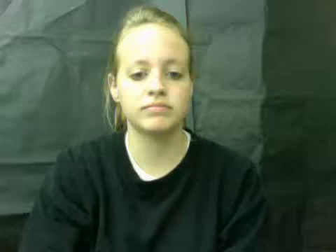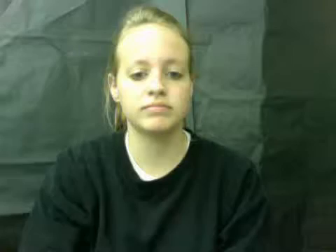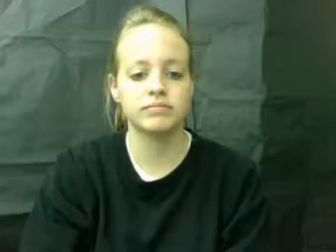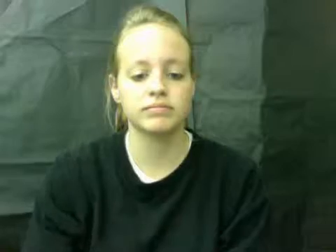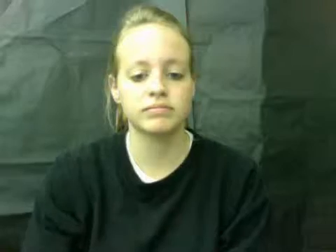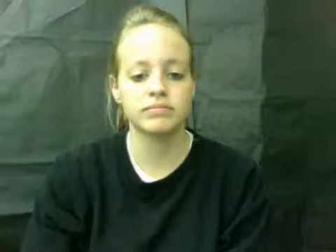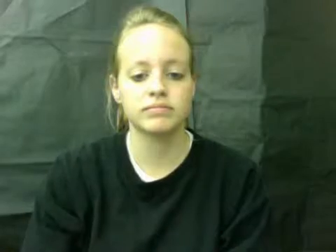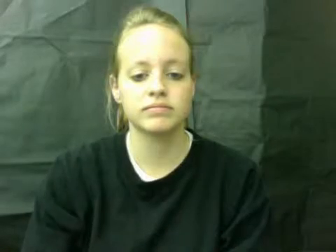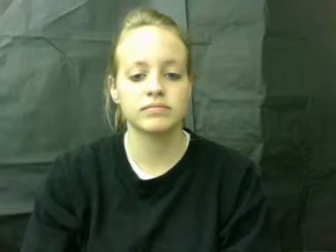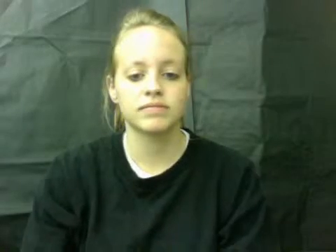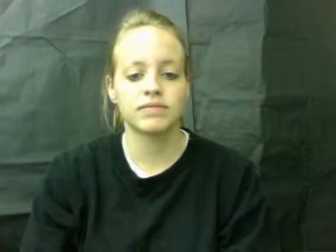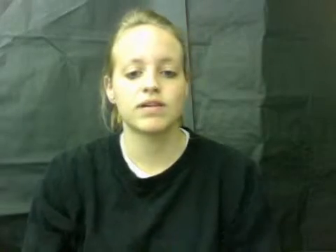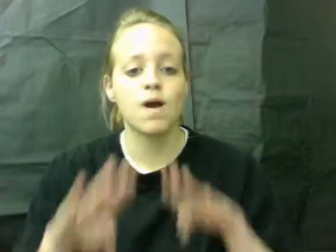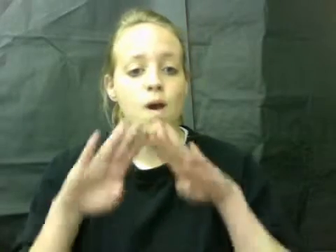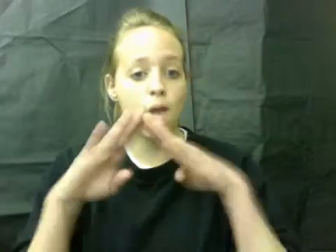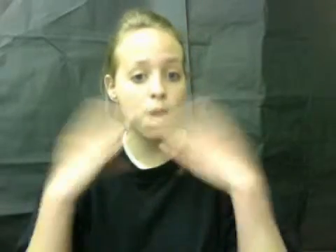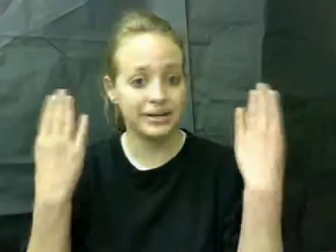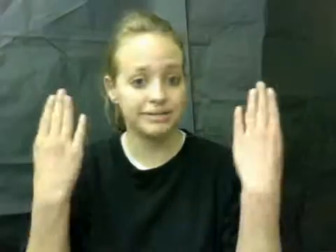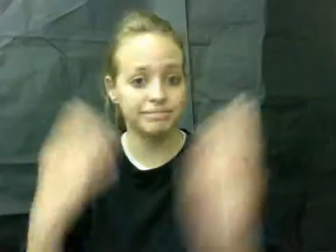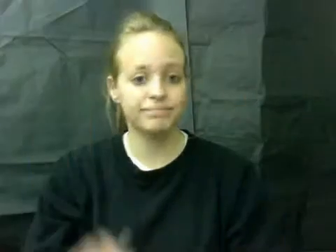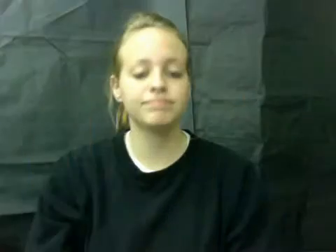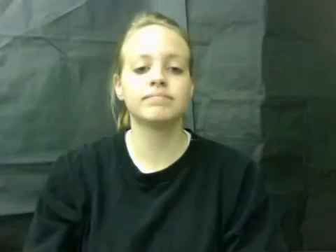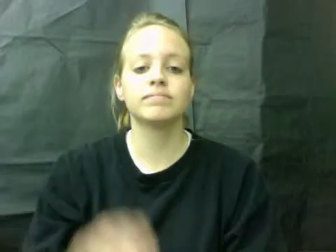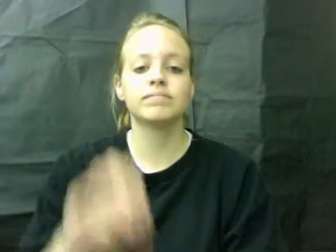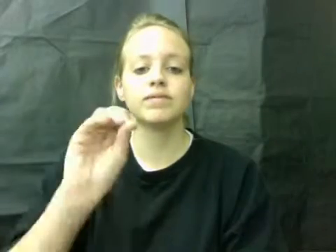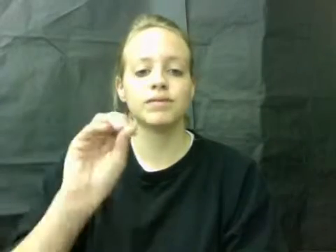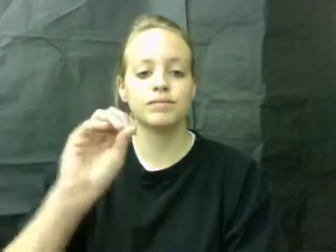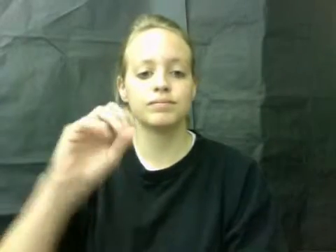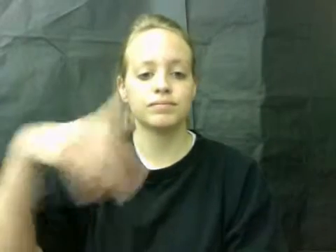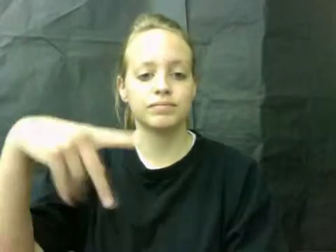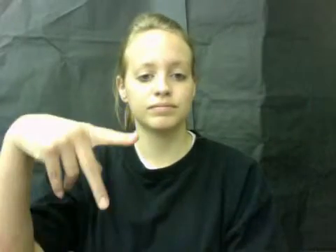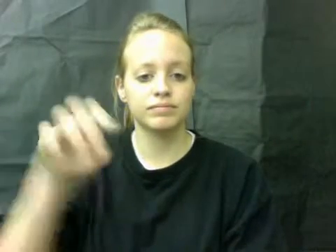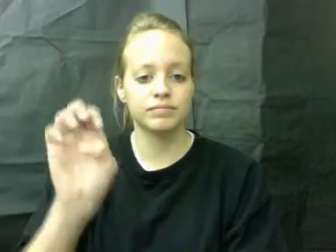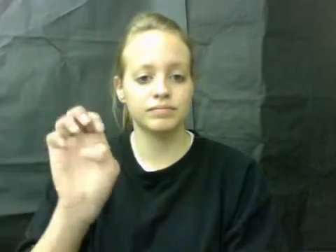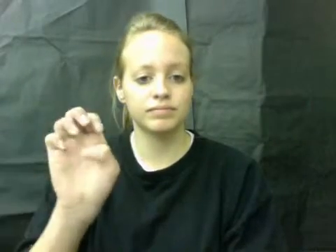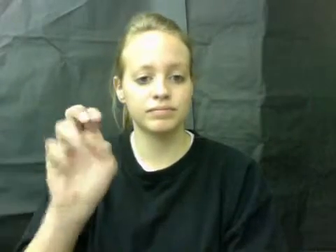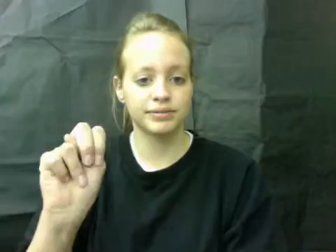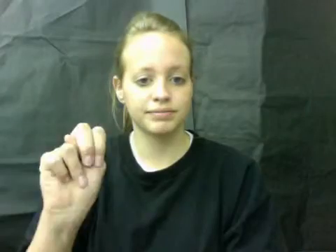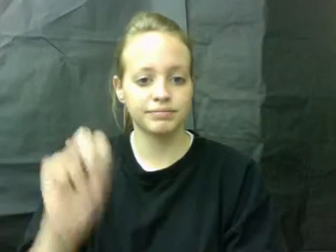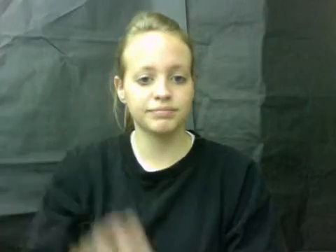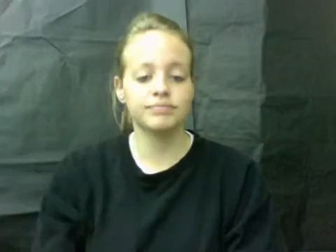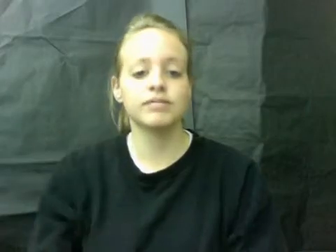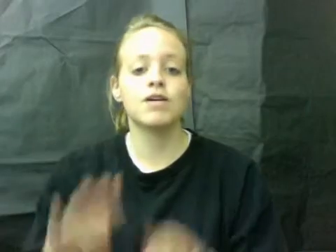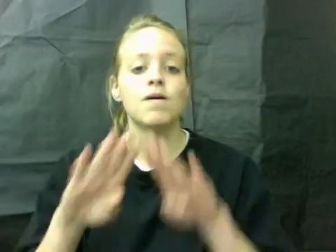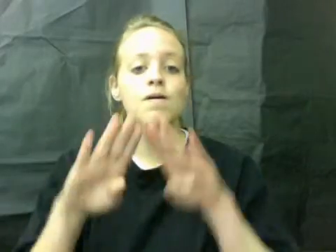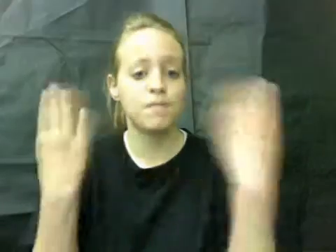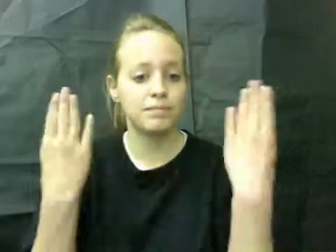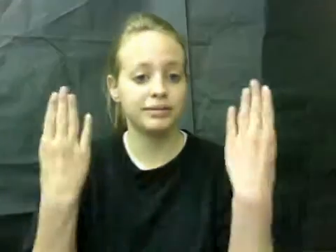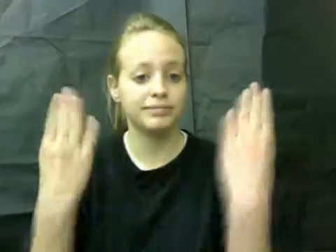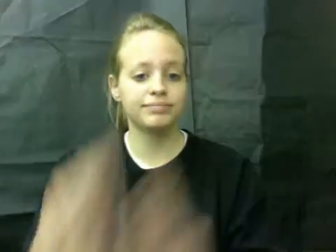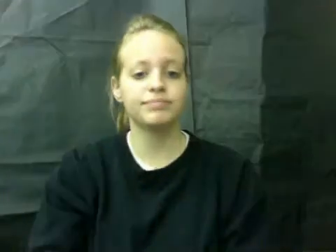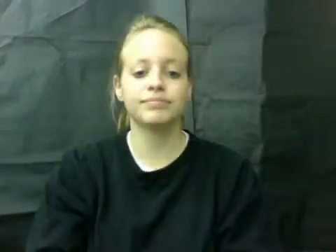open